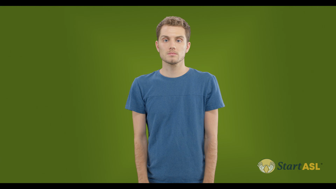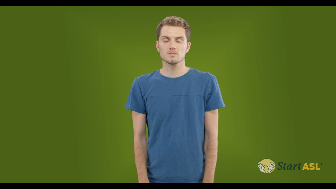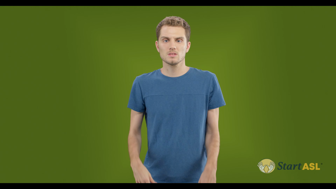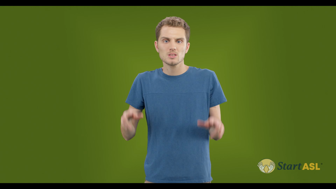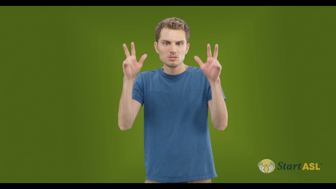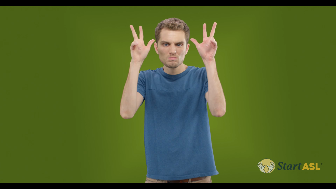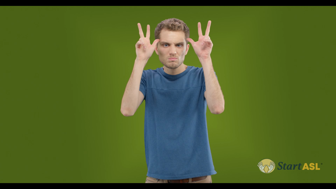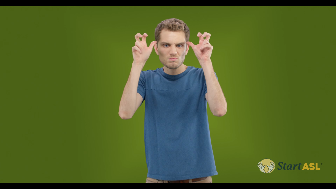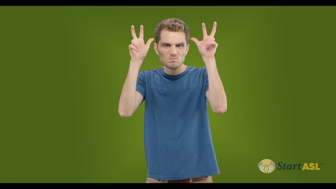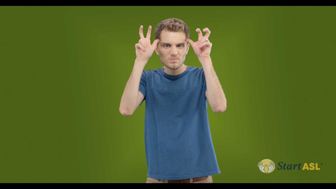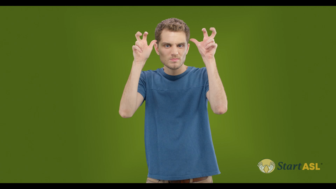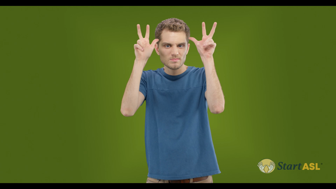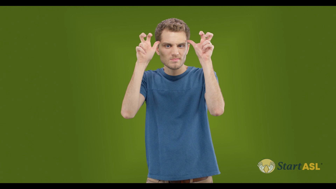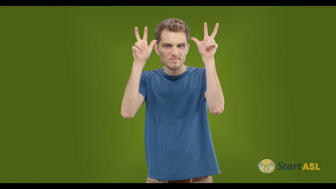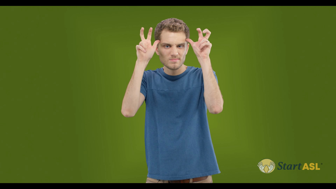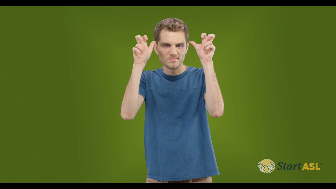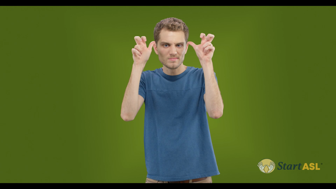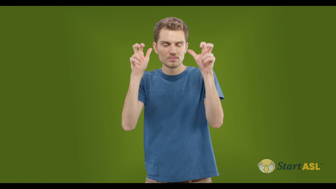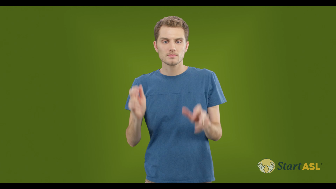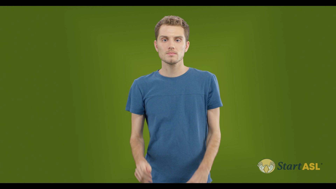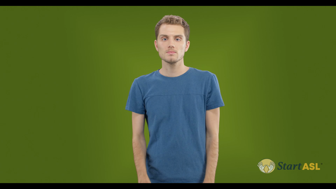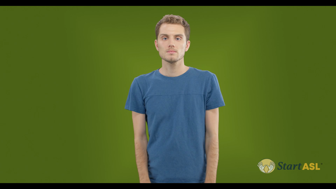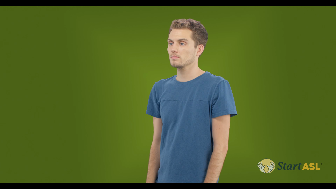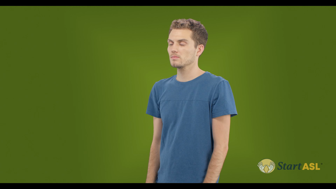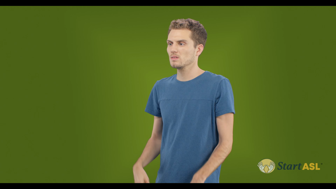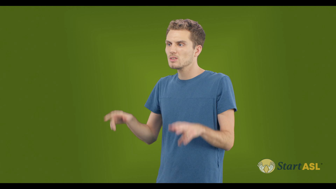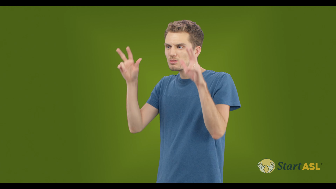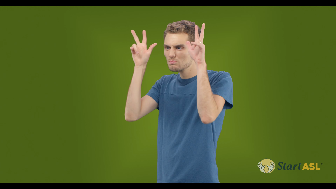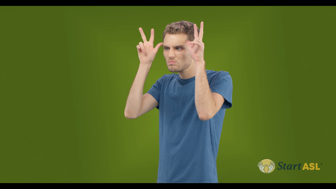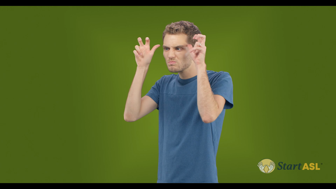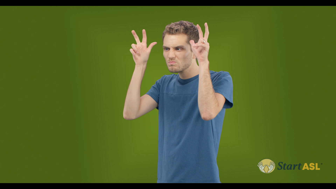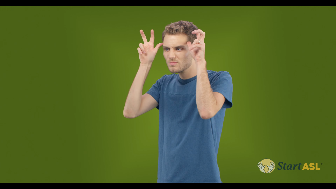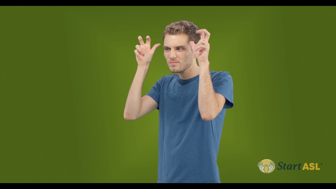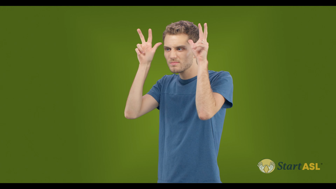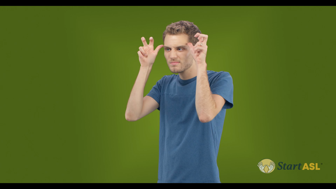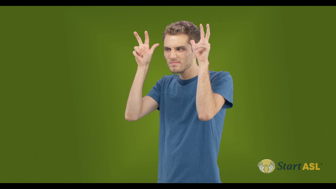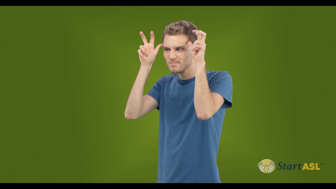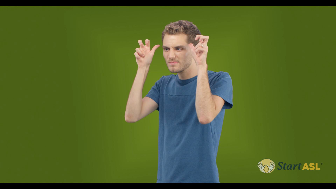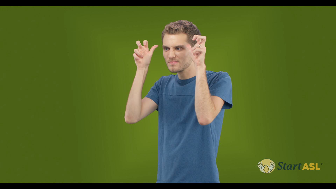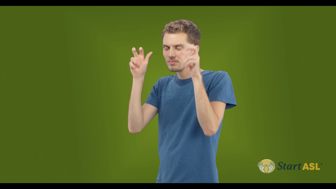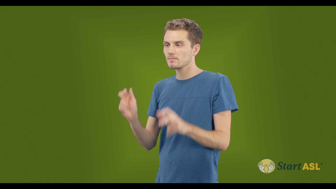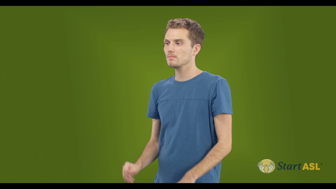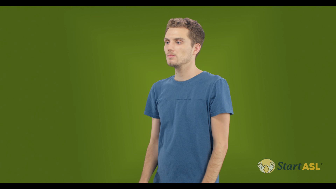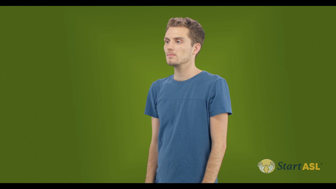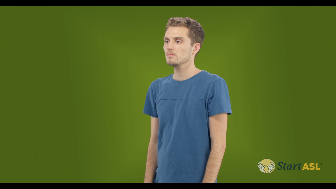evil